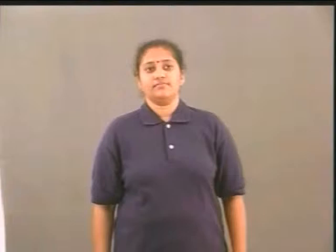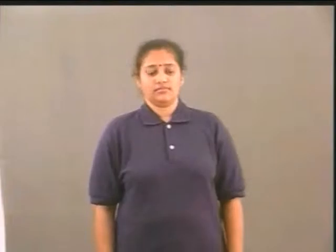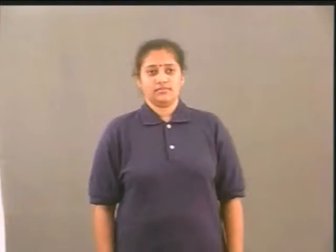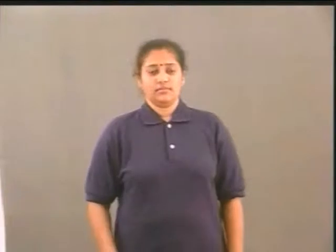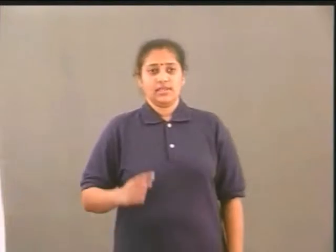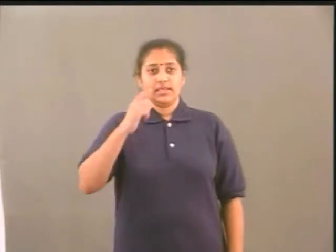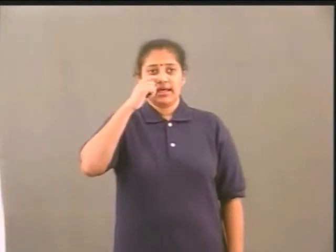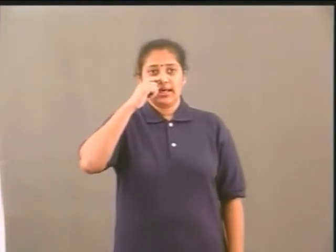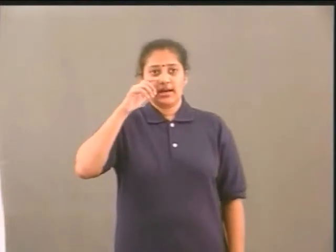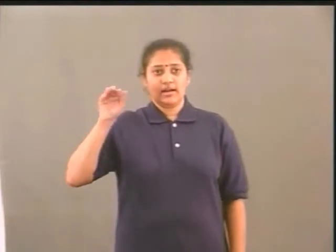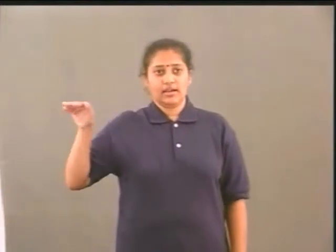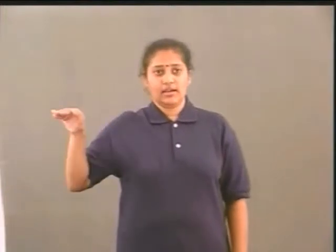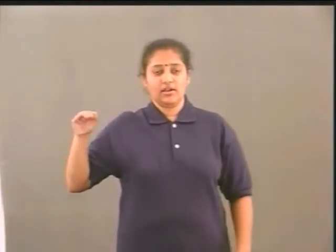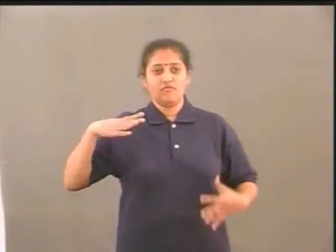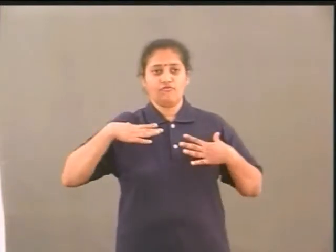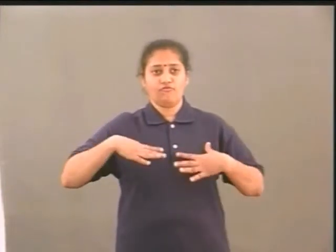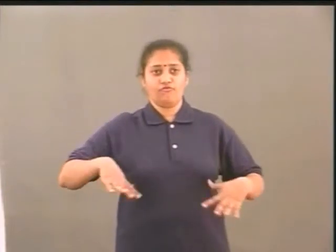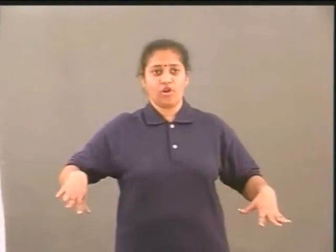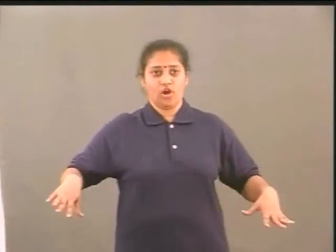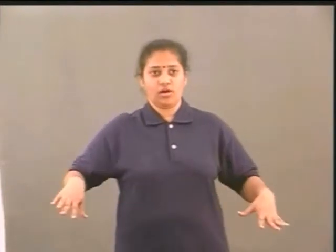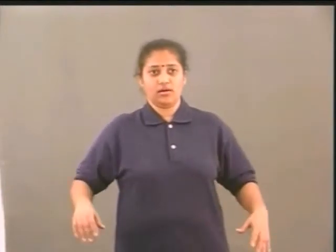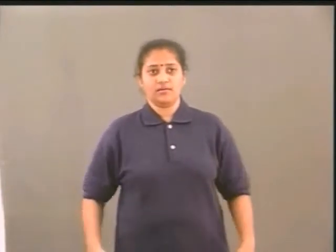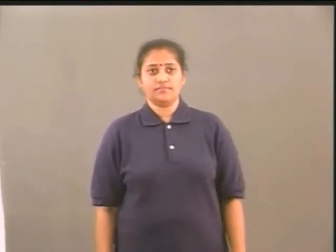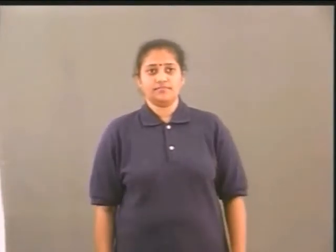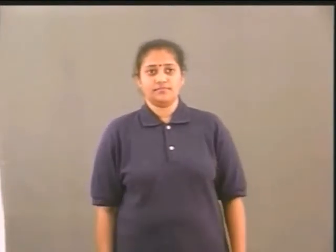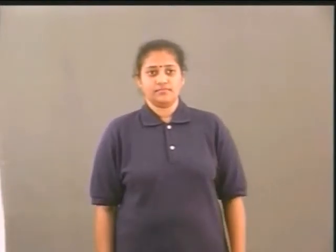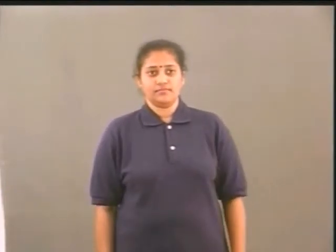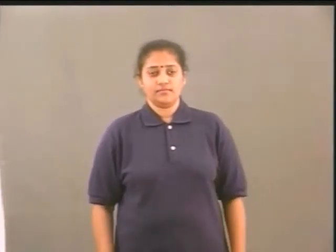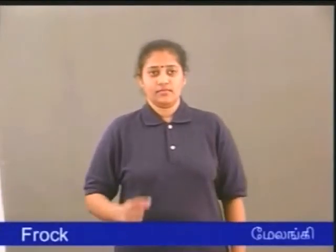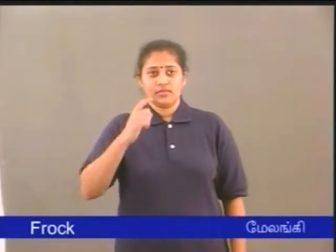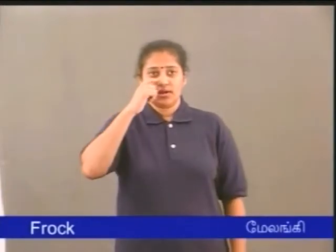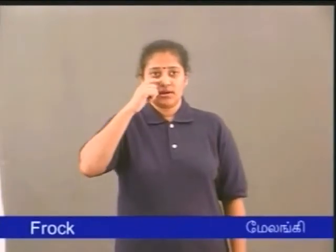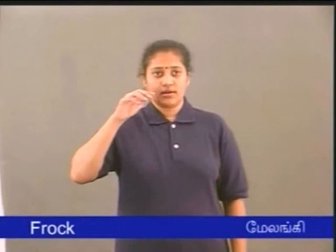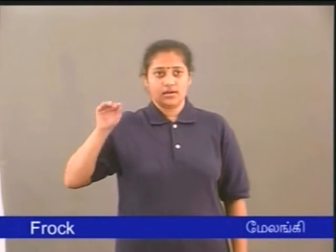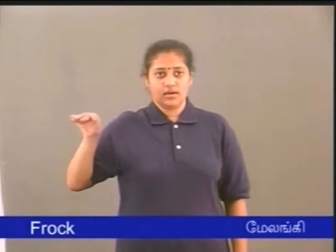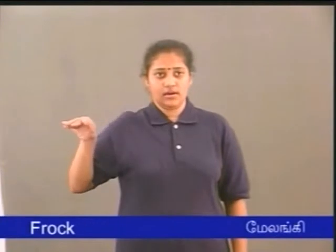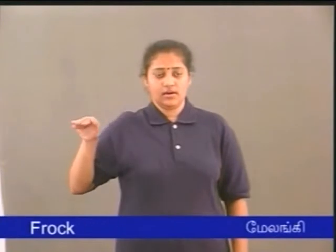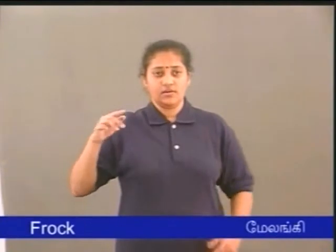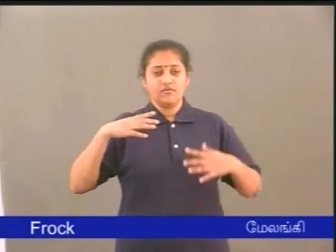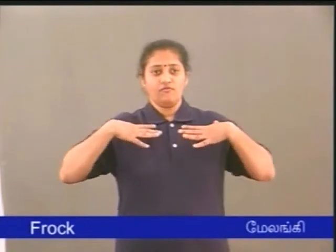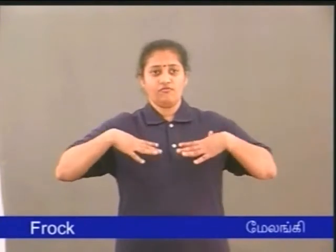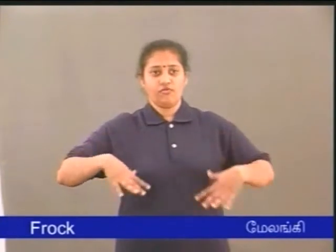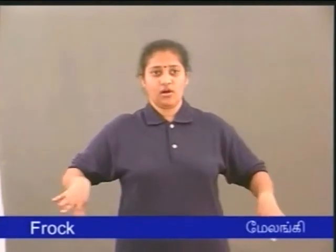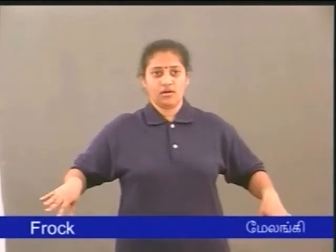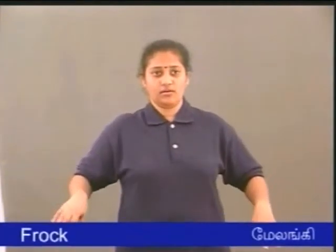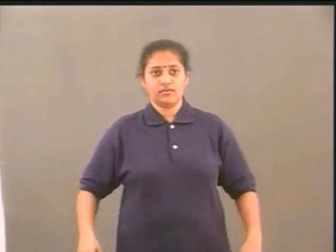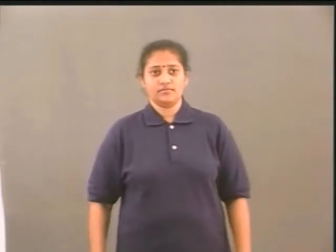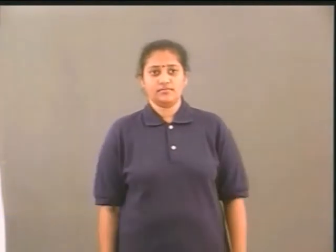frock